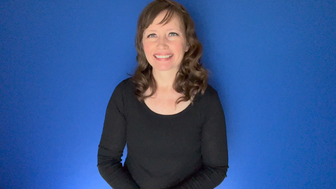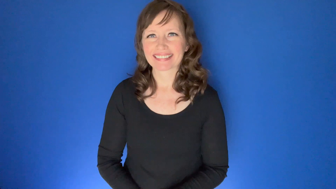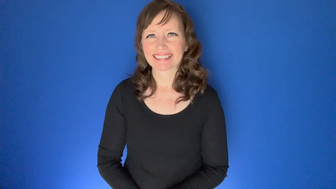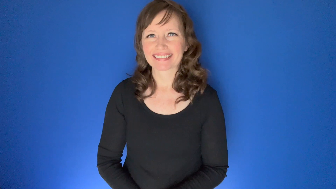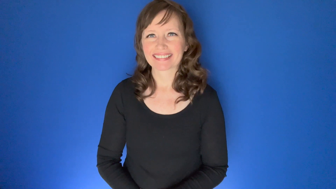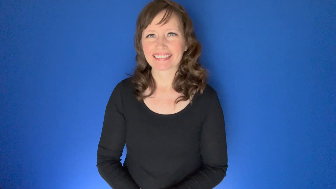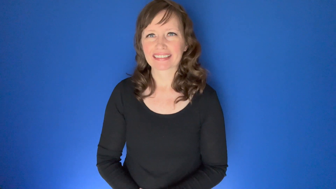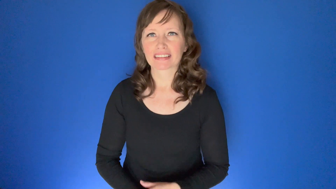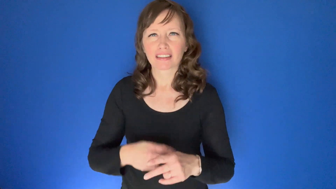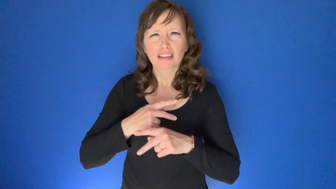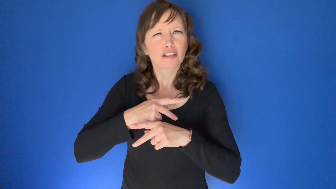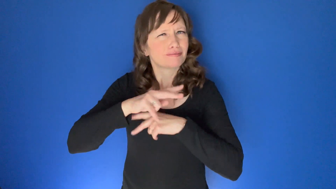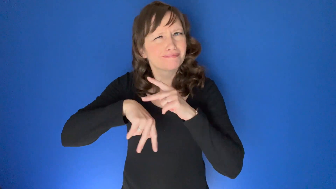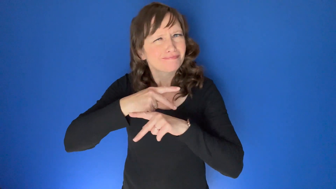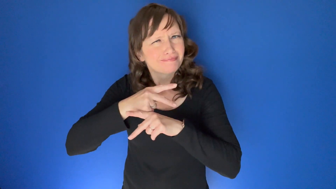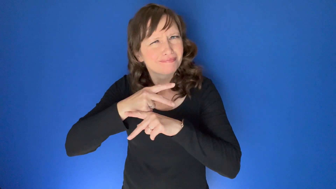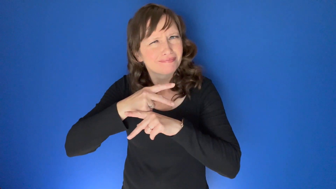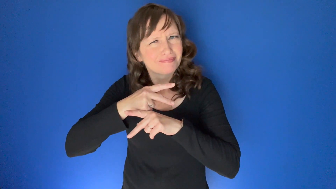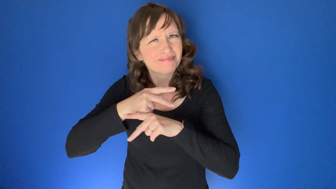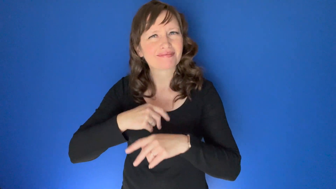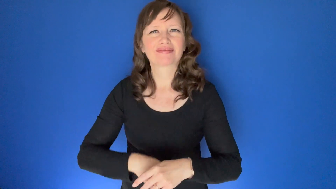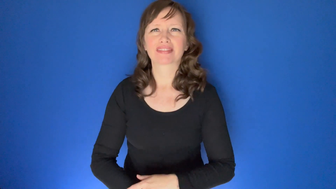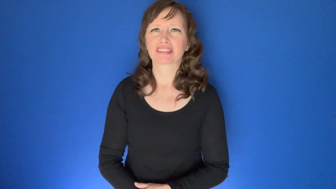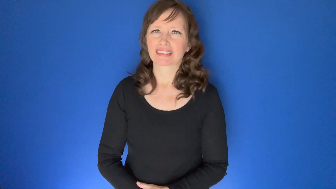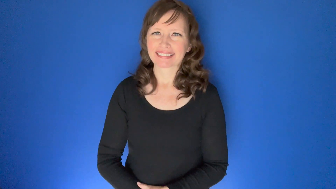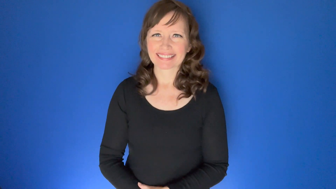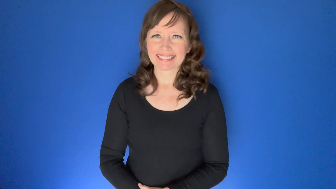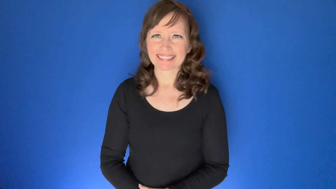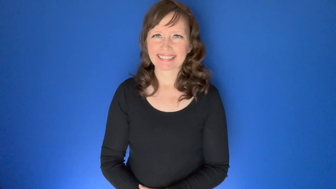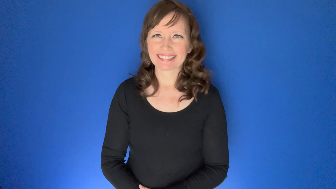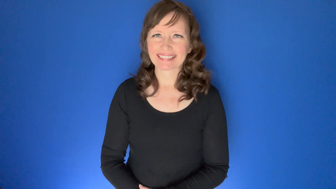what kind type